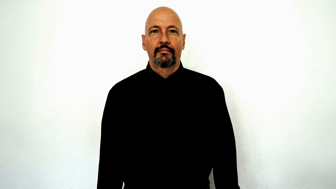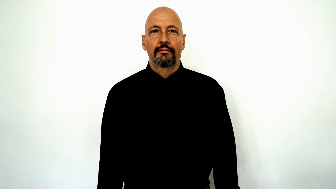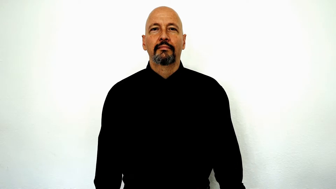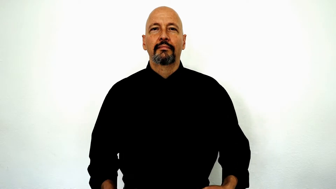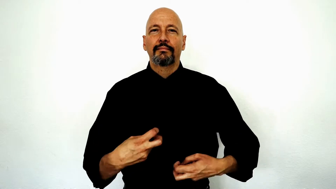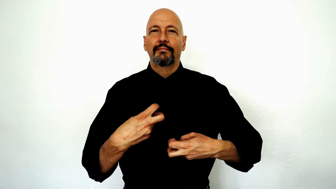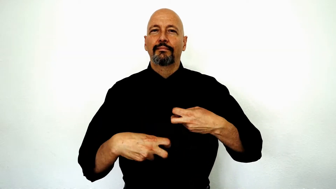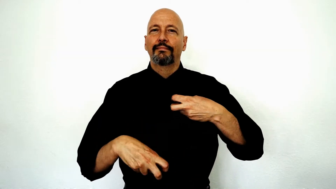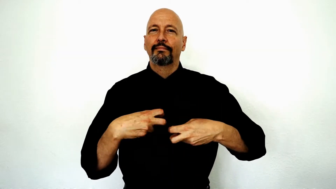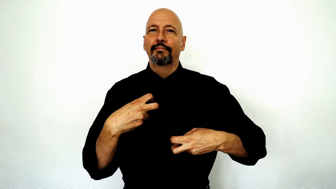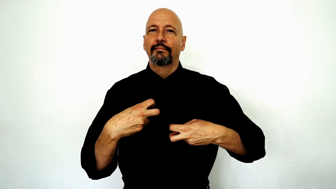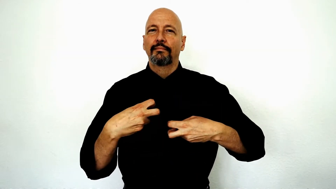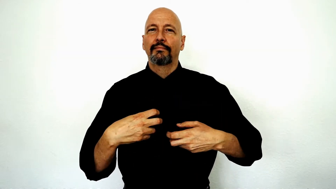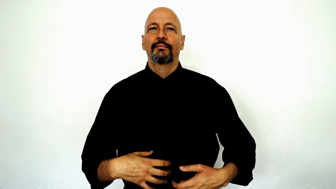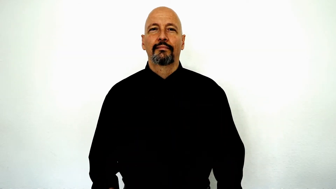DIFFICULT -[problem, difficulty]